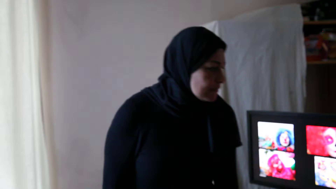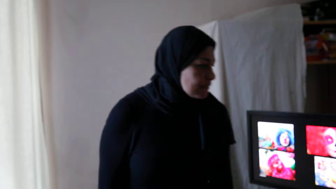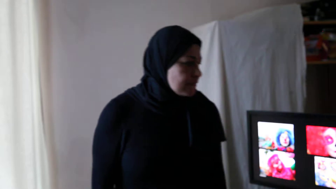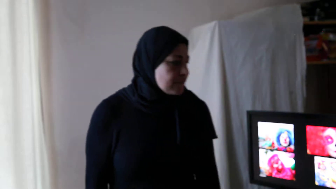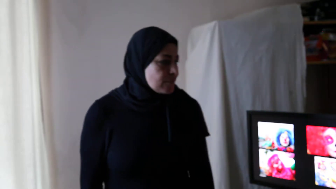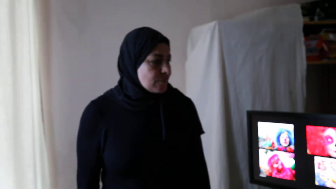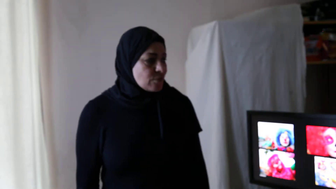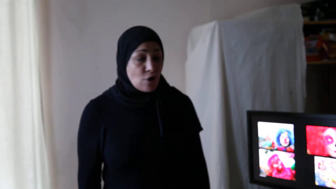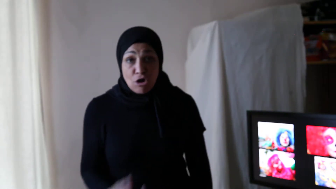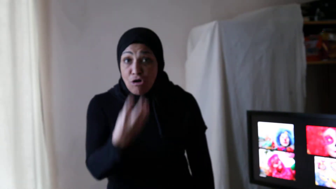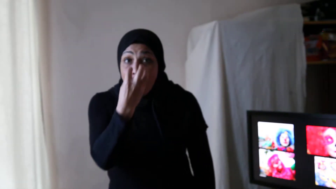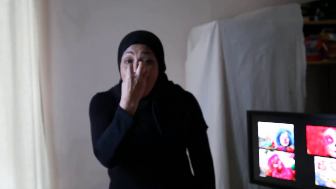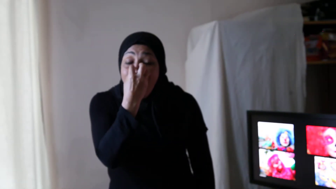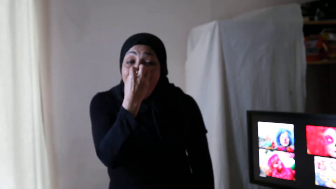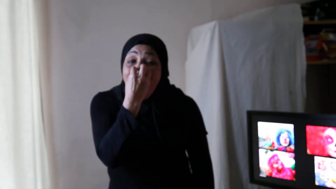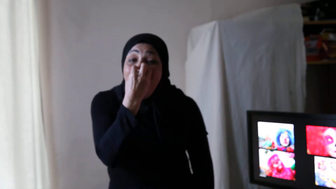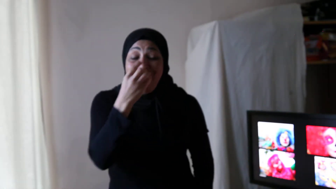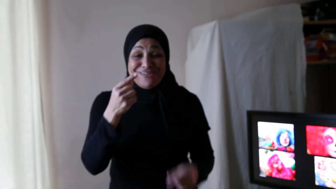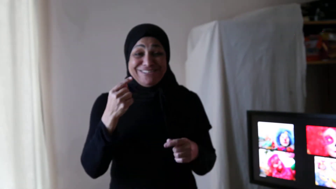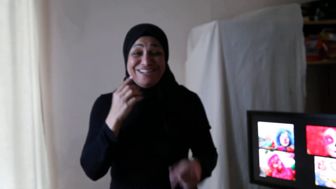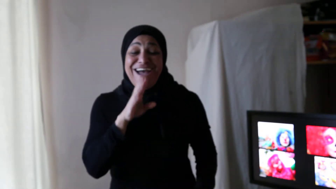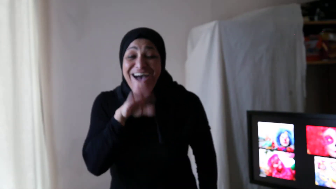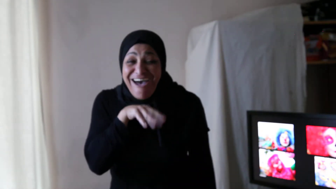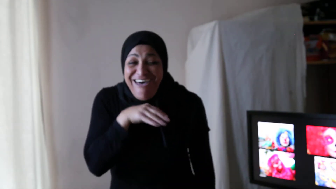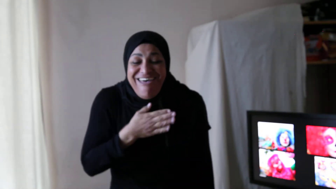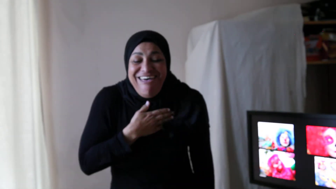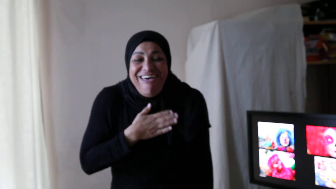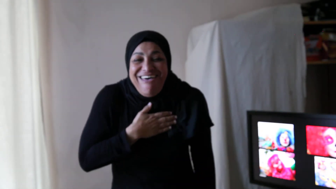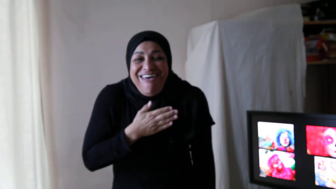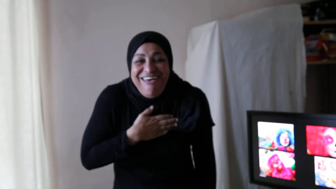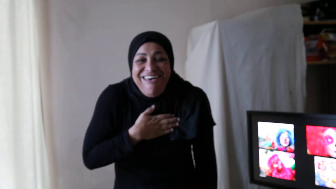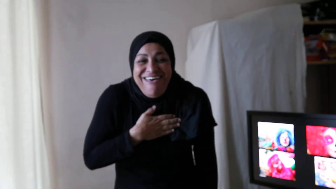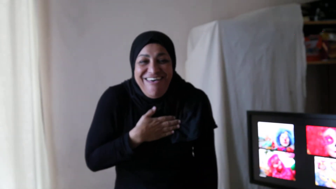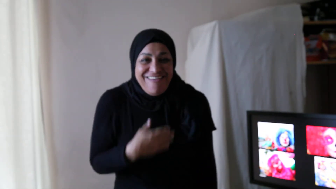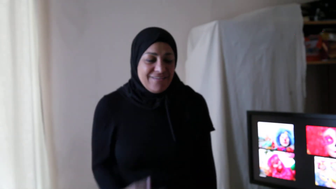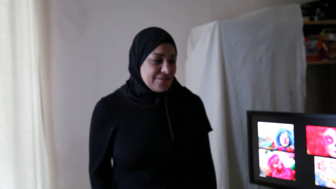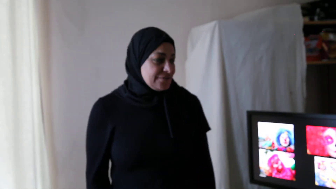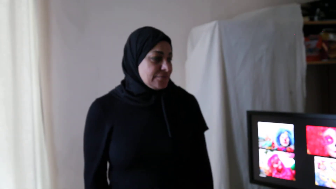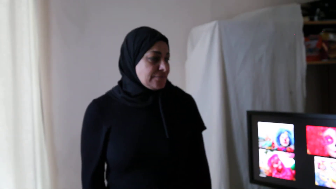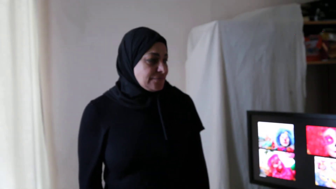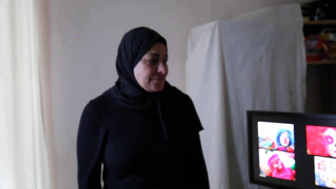clown